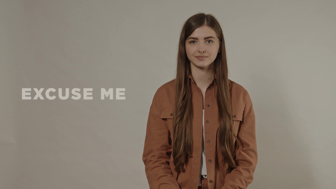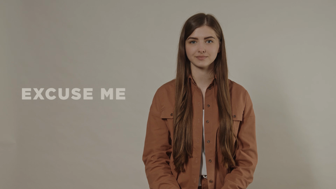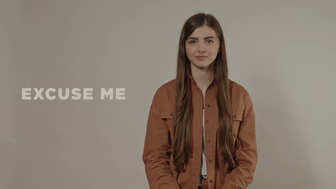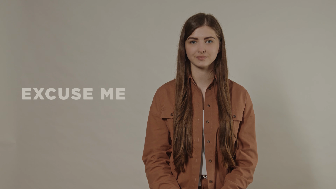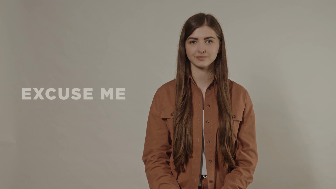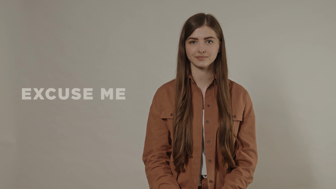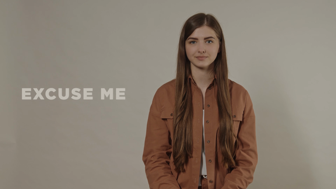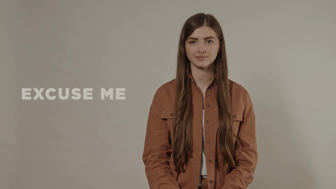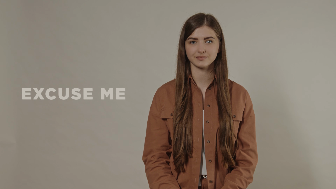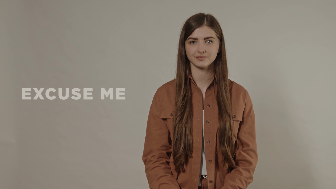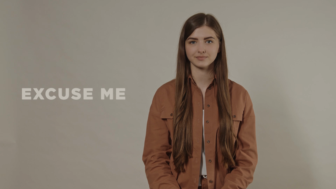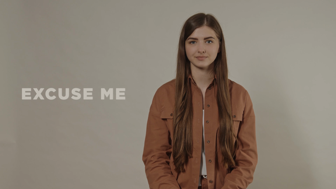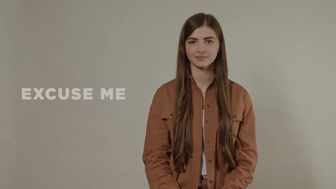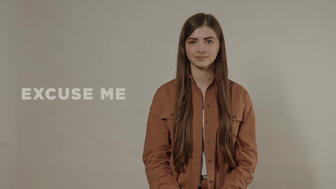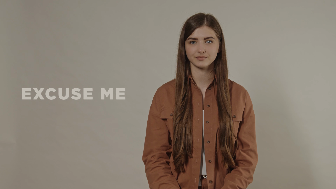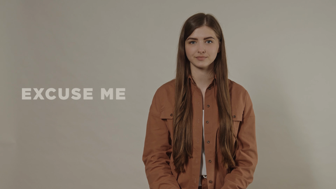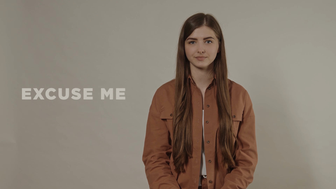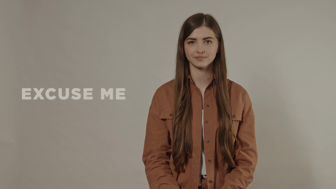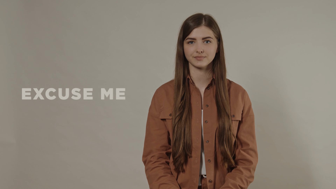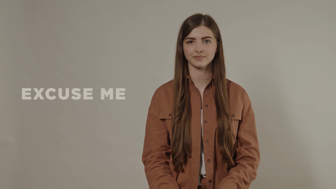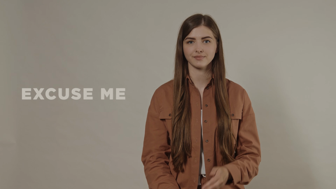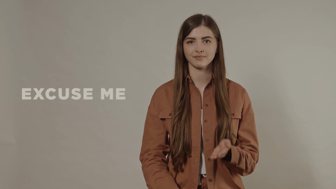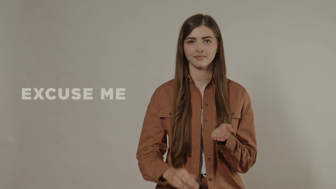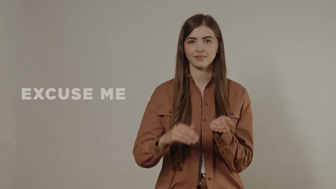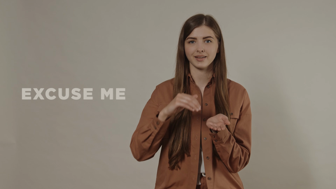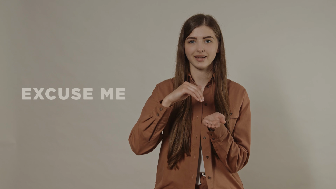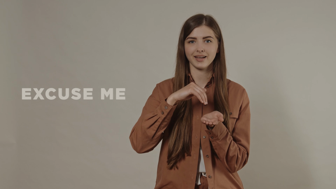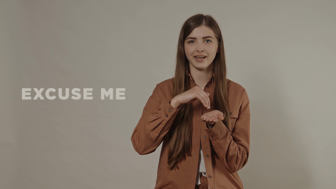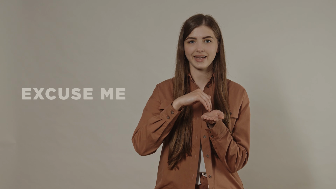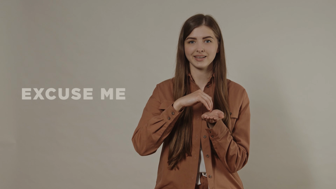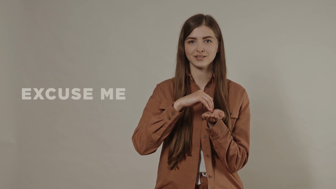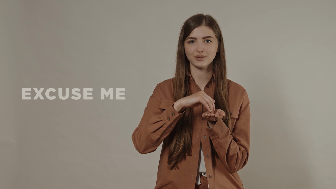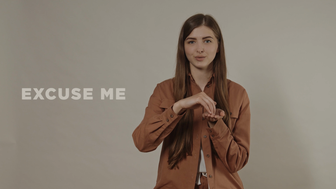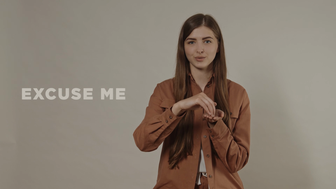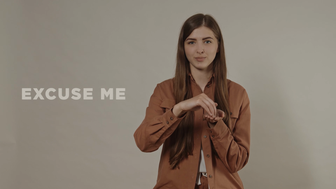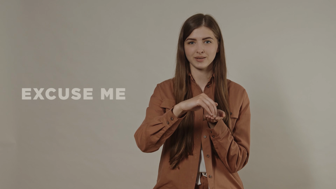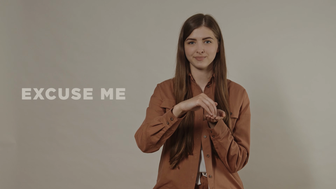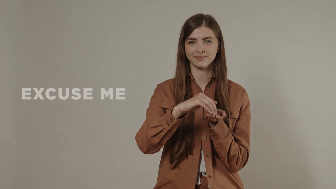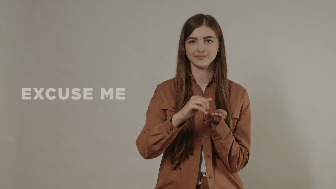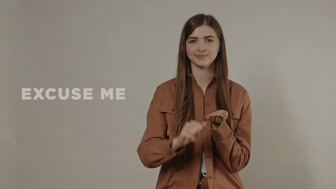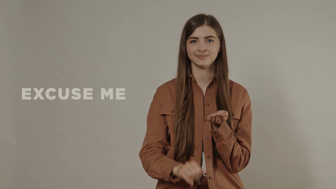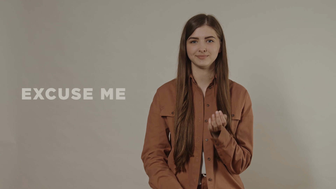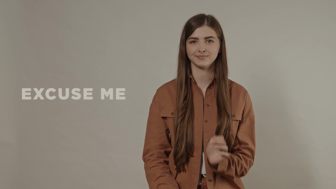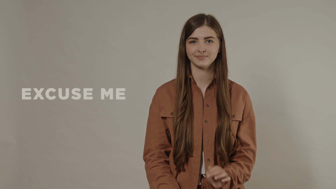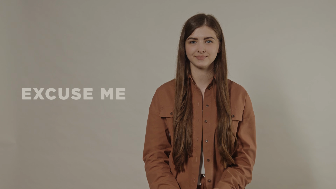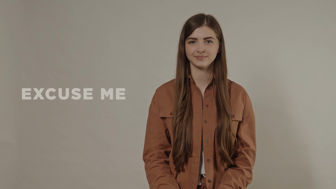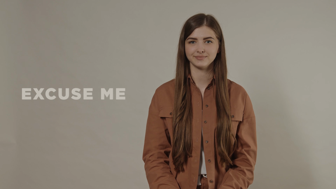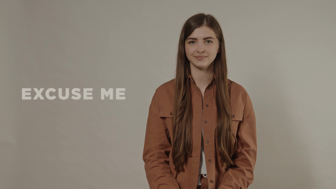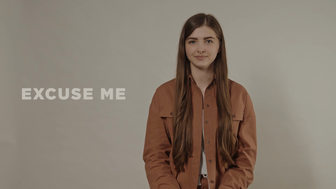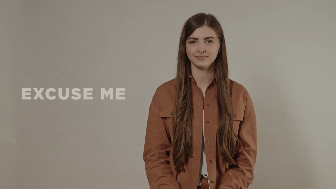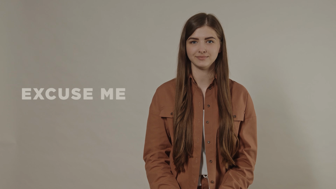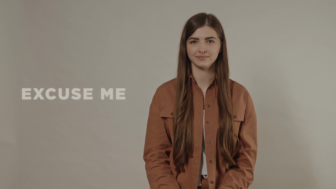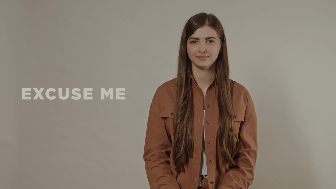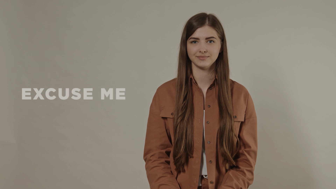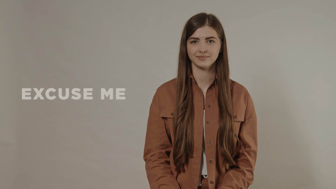Excuse Me